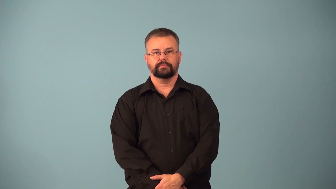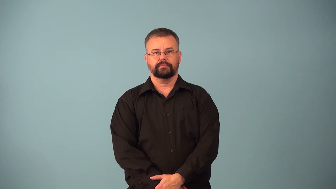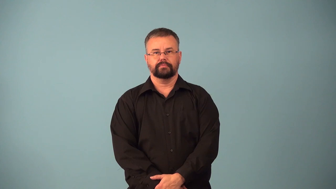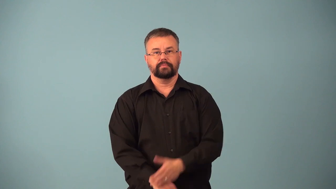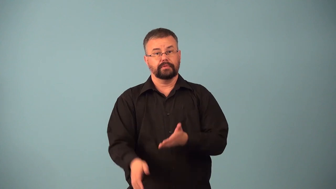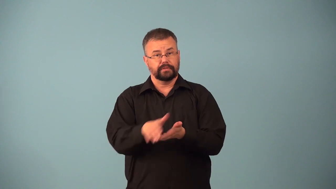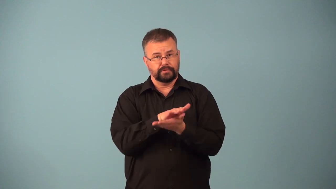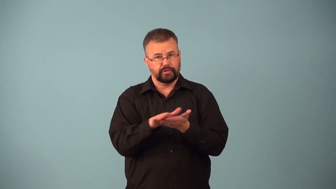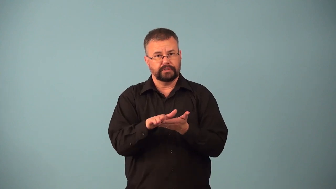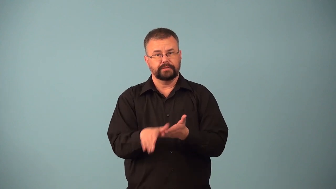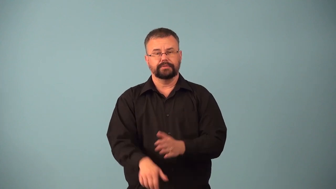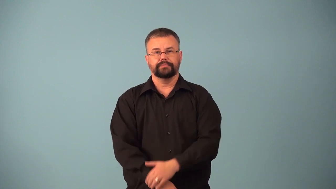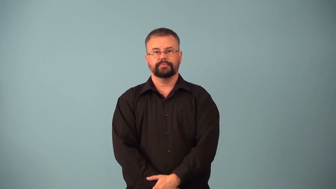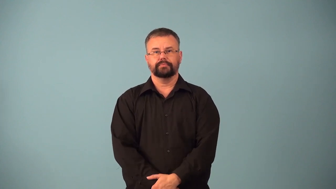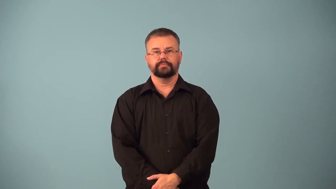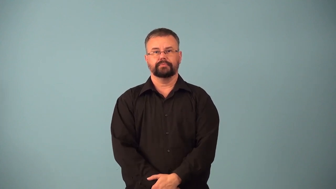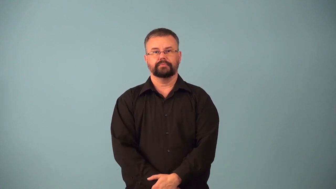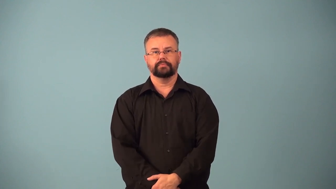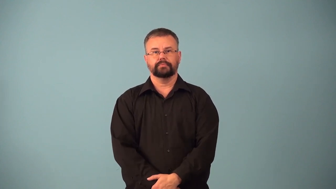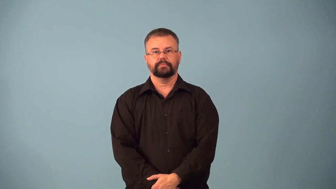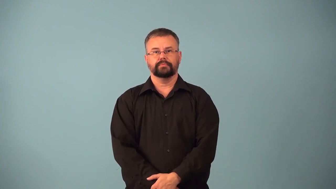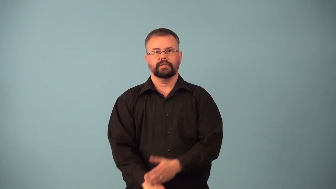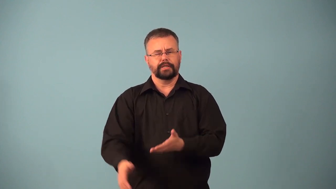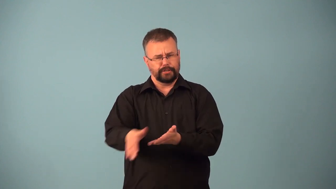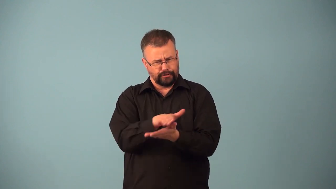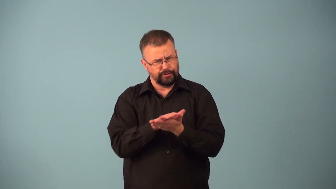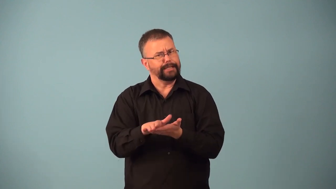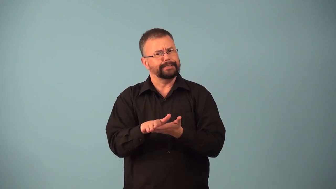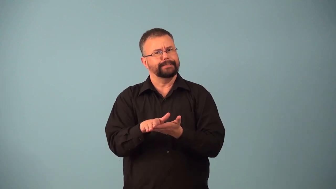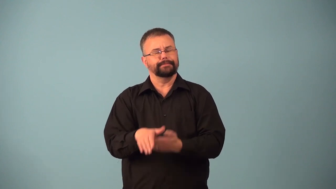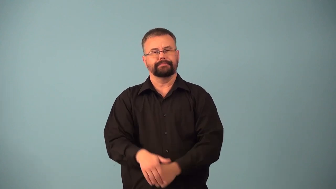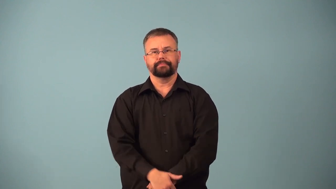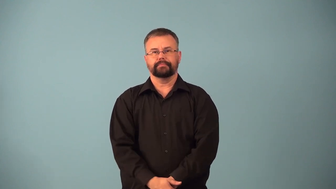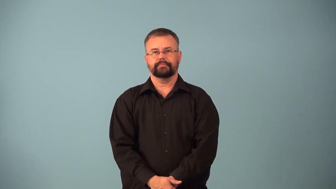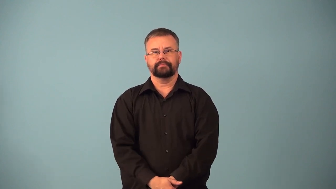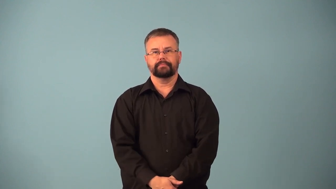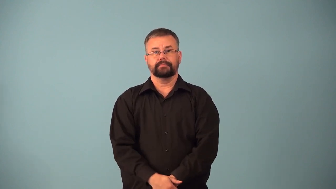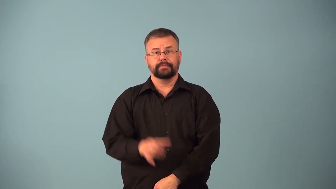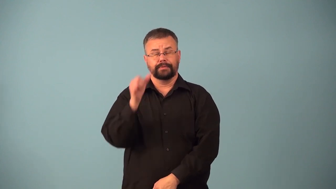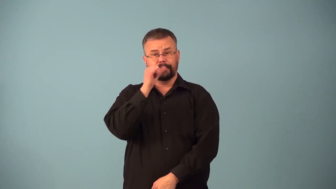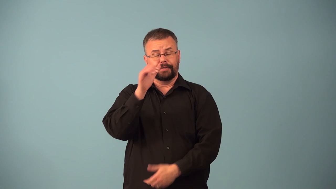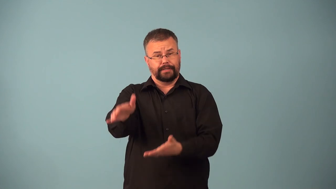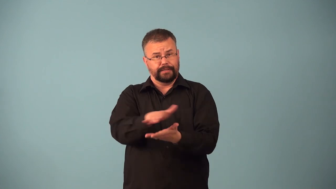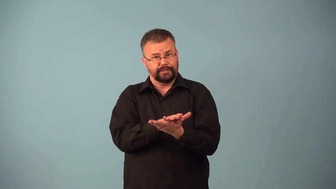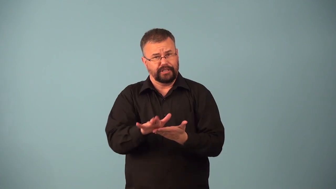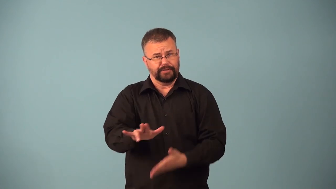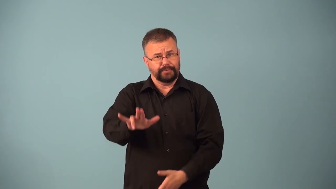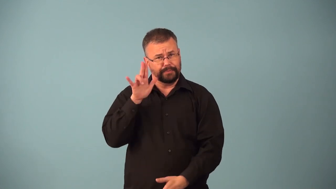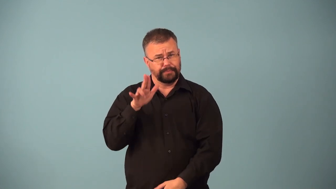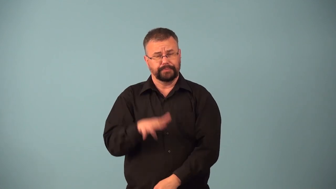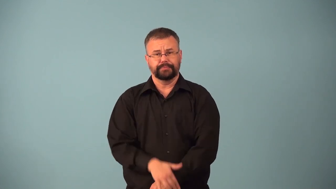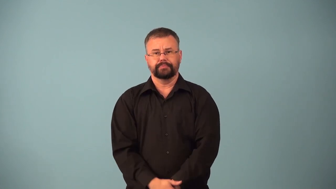chaste, chaster, chastest